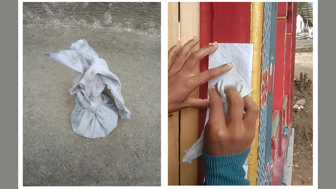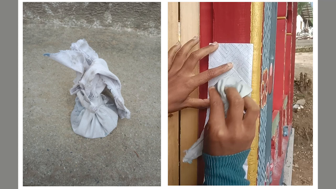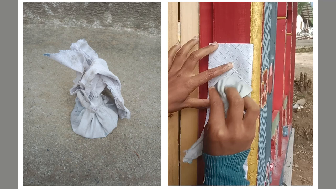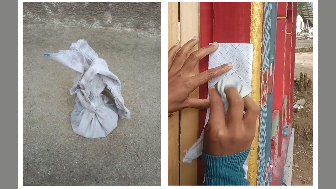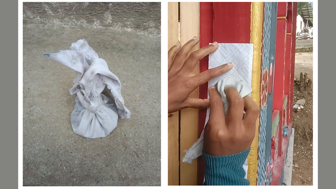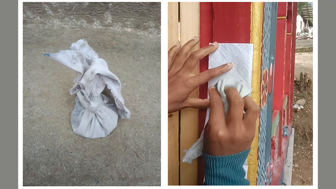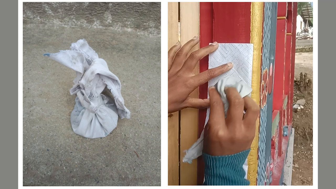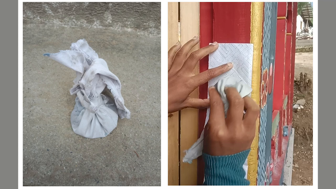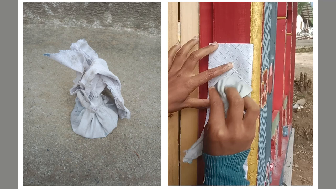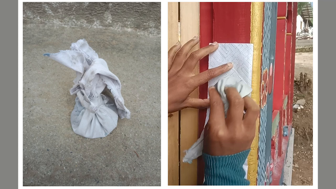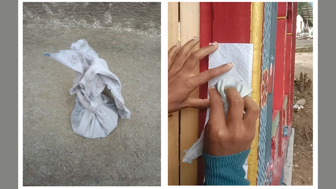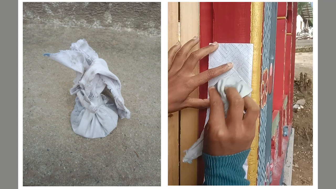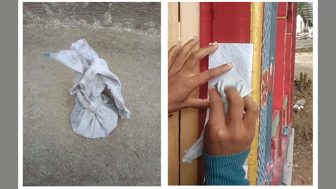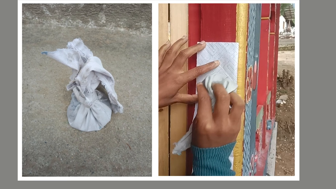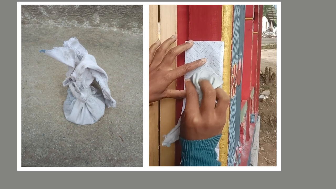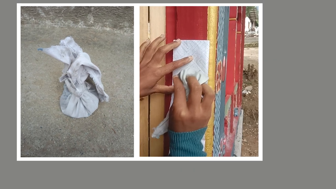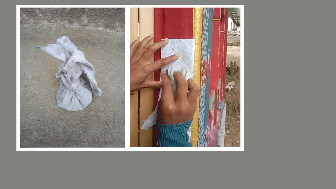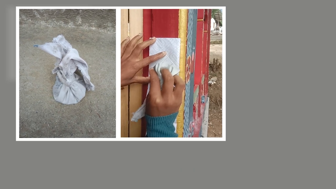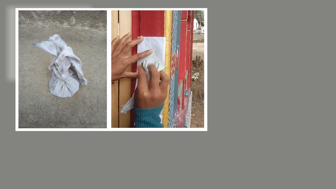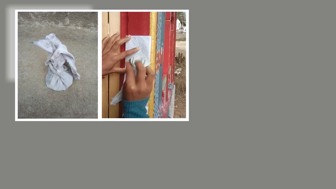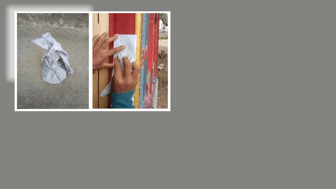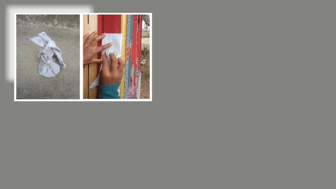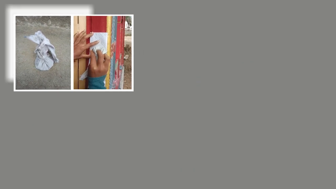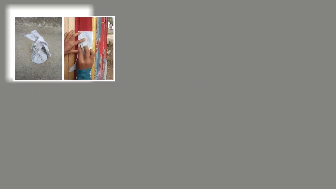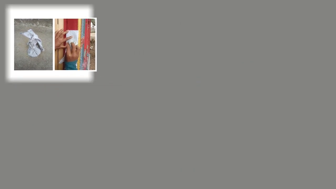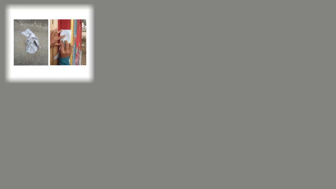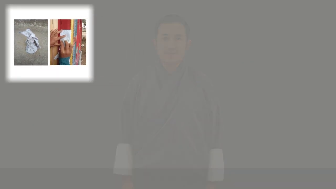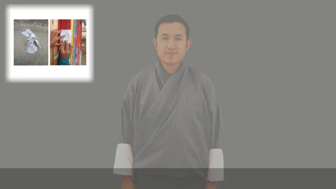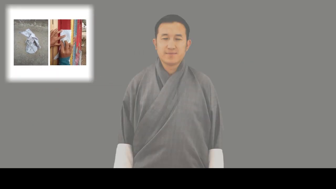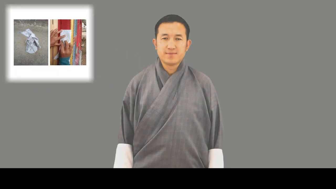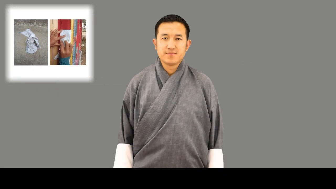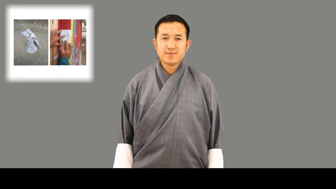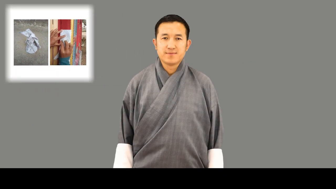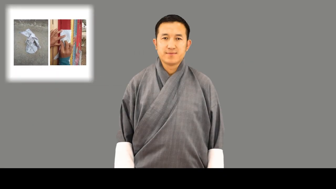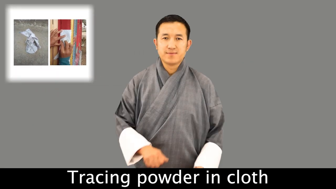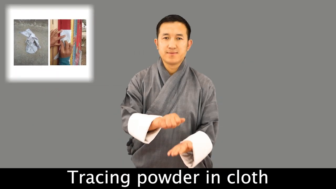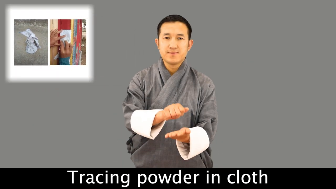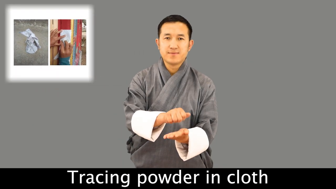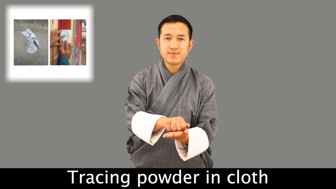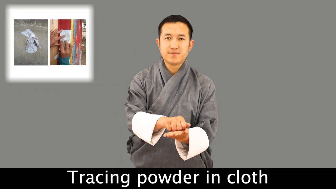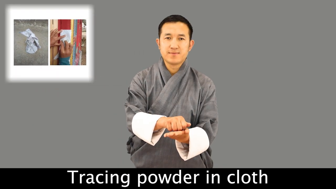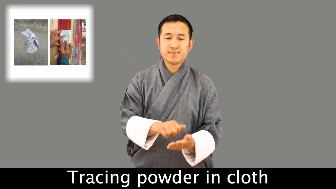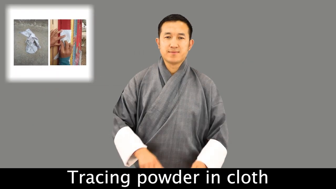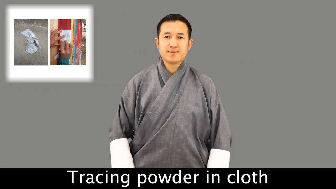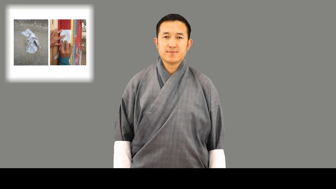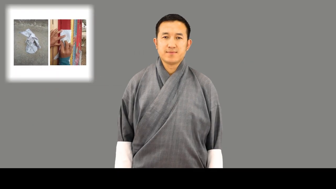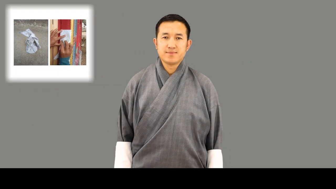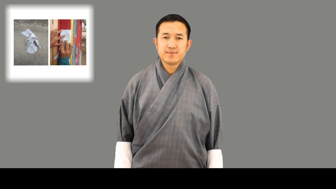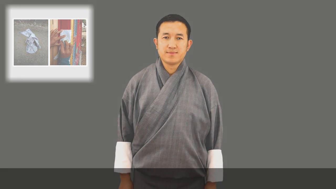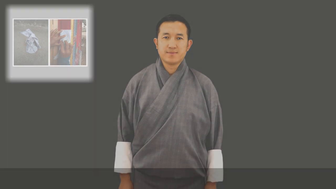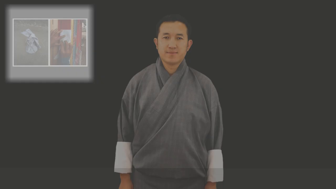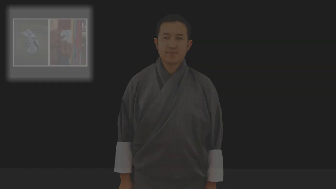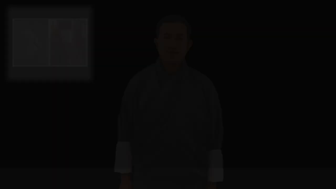Tracing powder in cloth